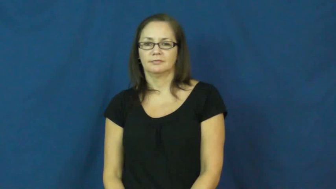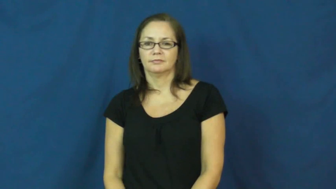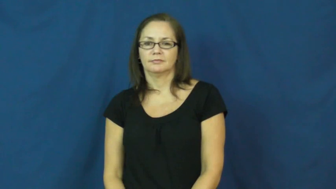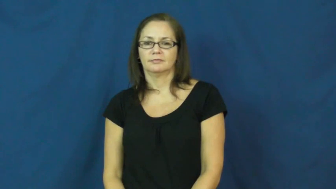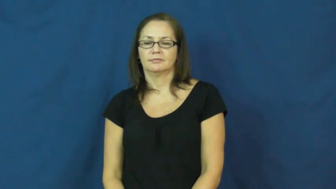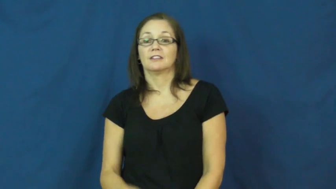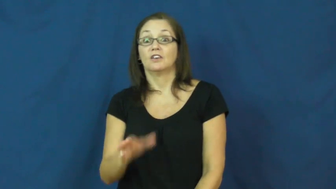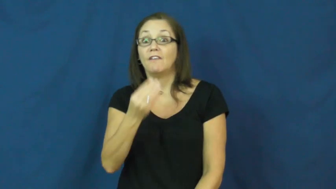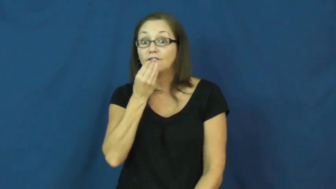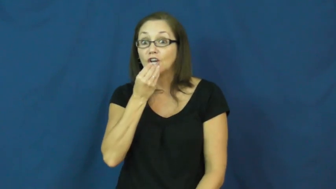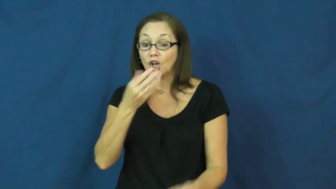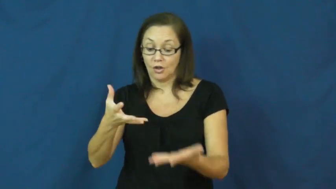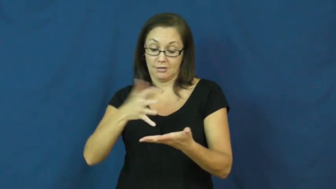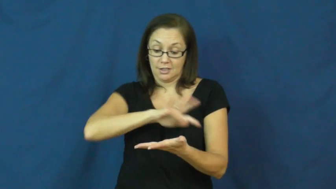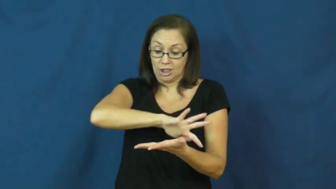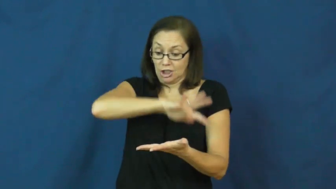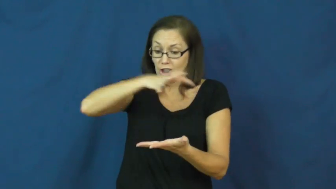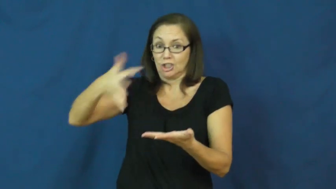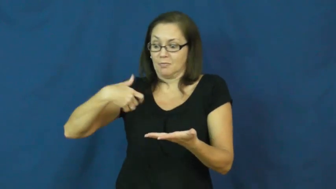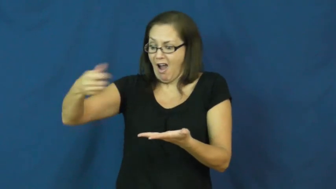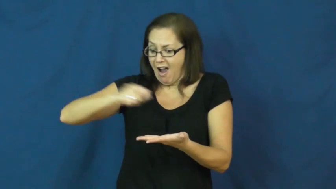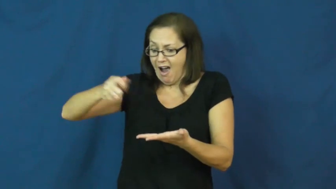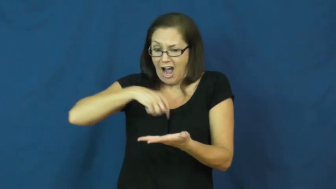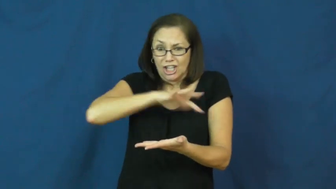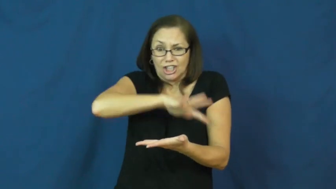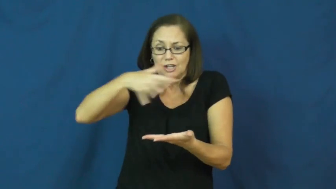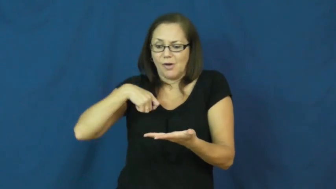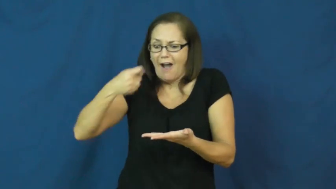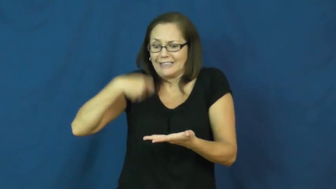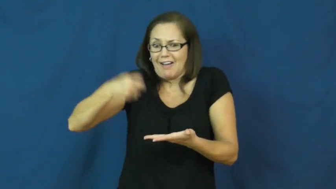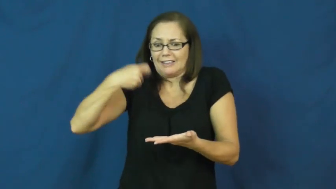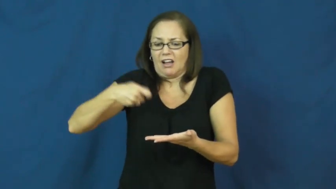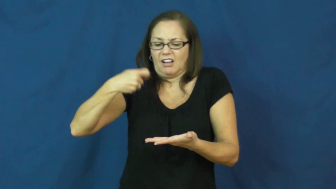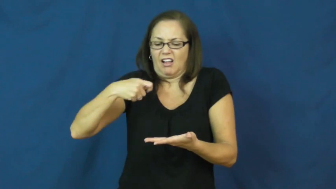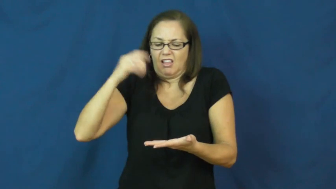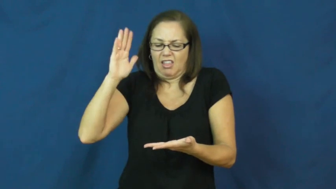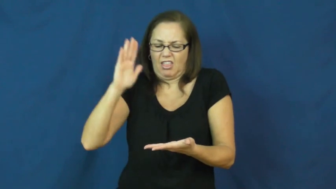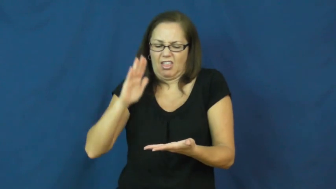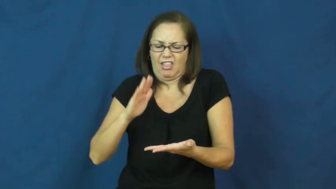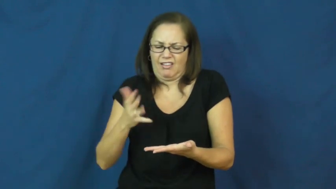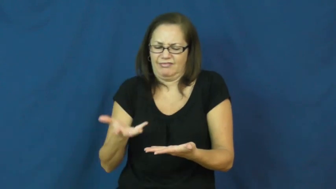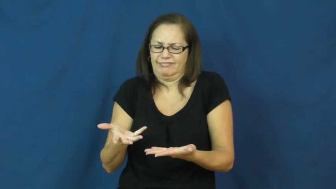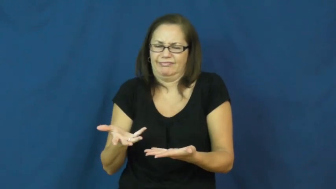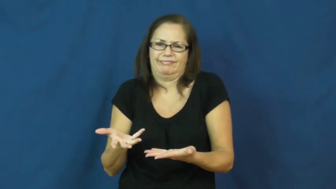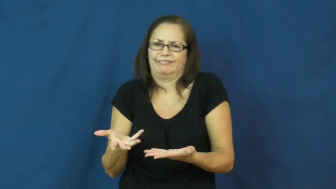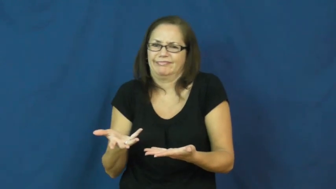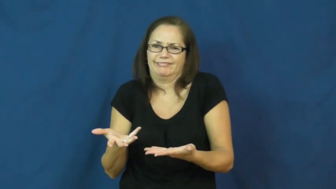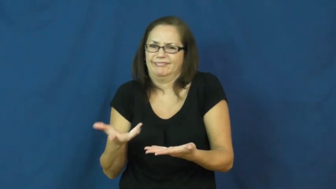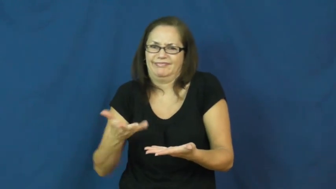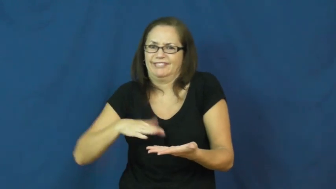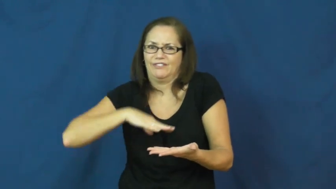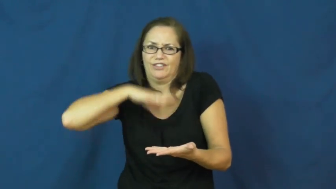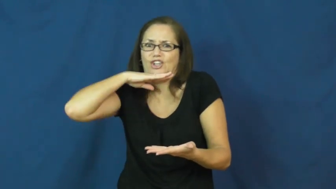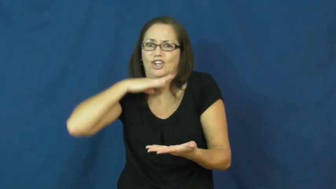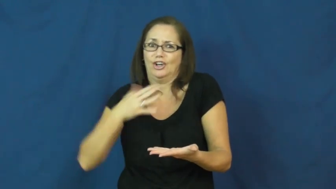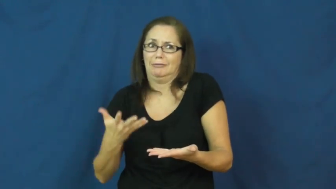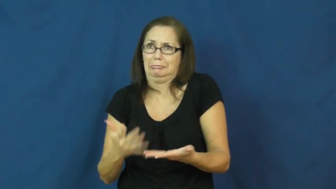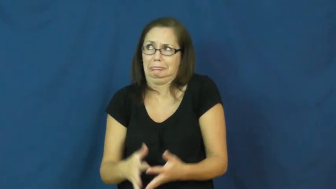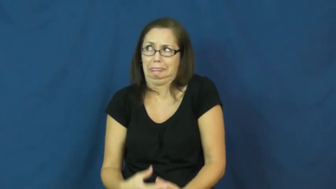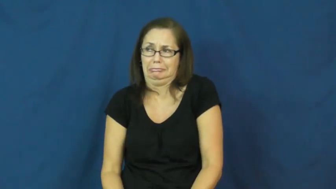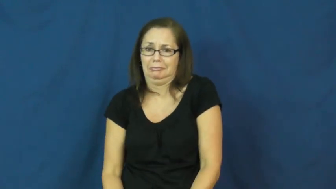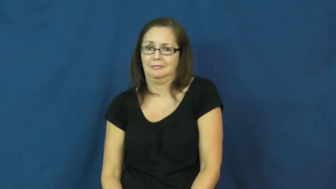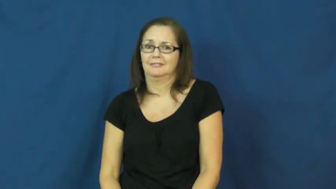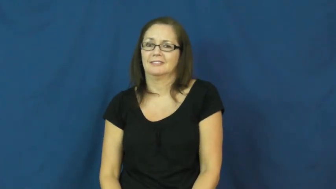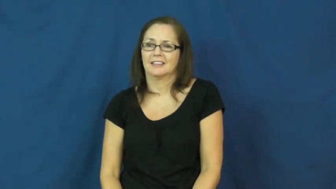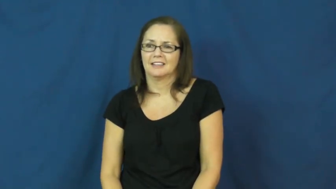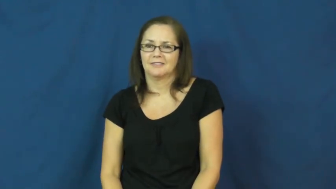eyes are bigger than your stomach